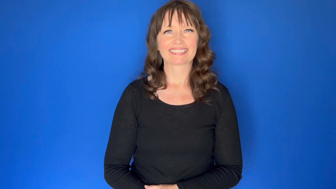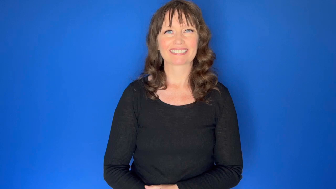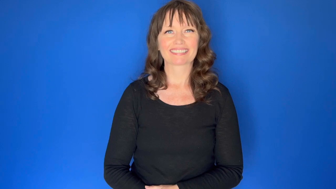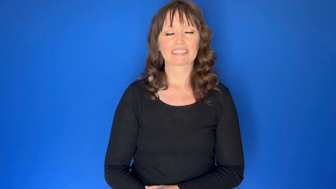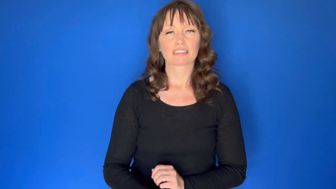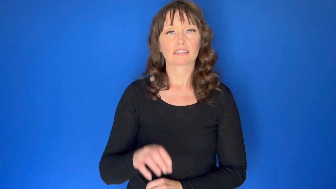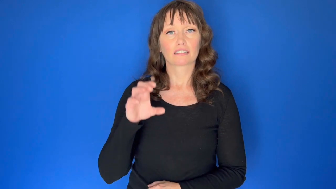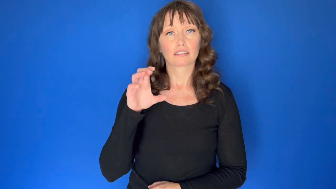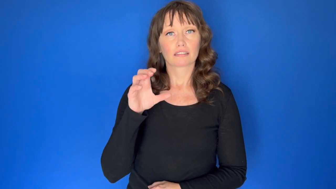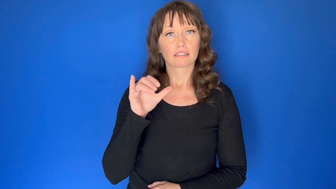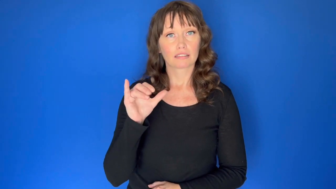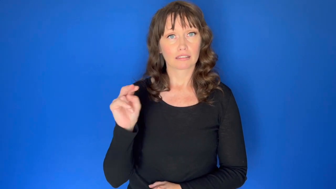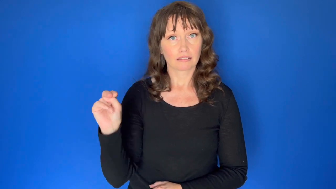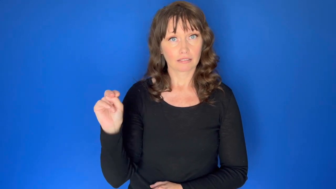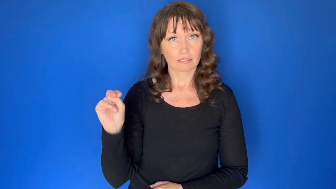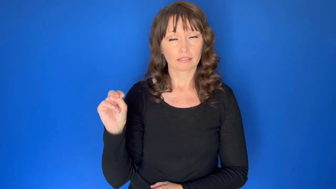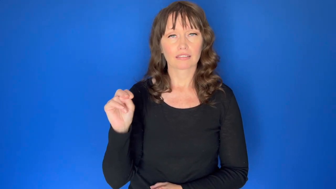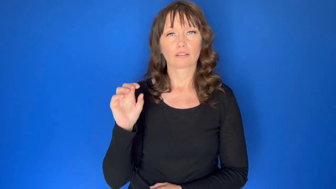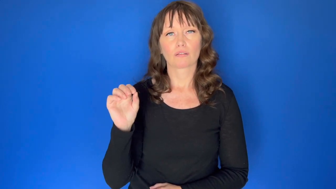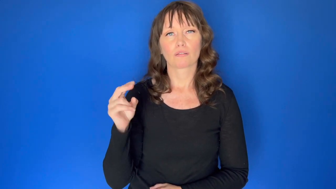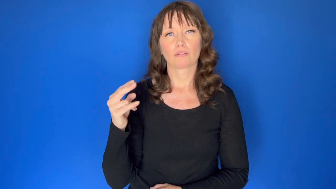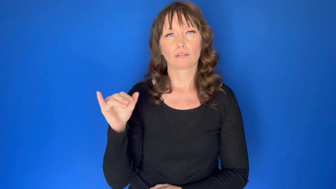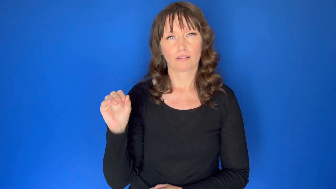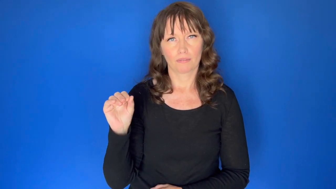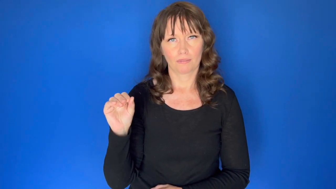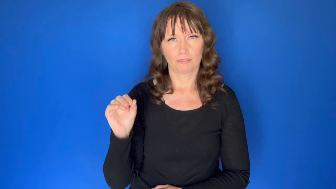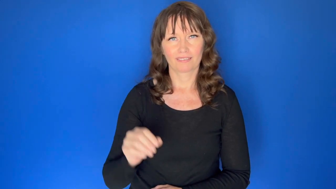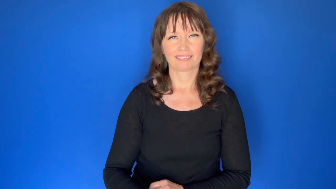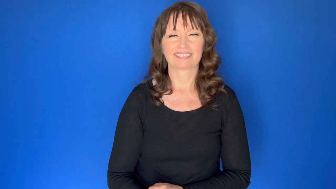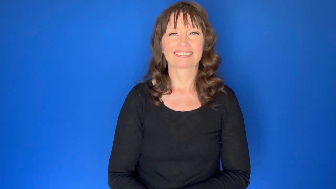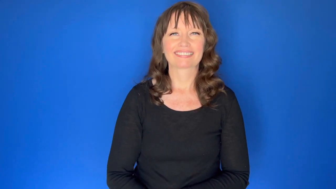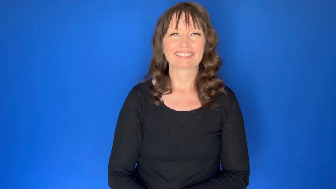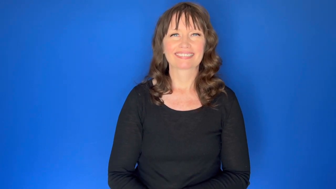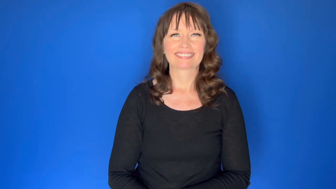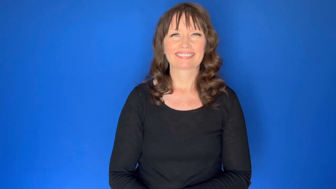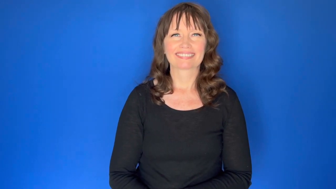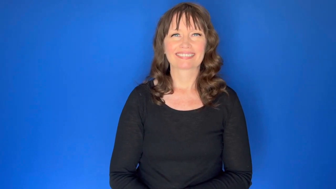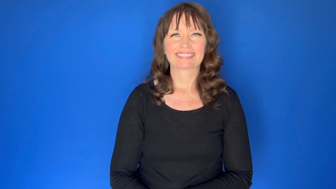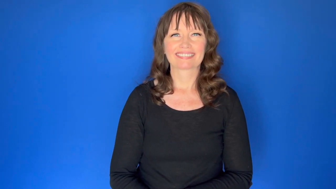Cincinnati, Ohio